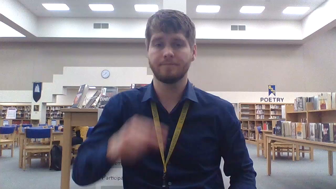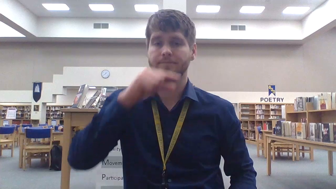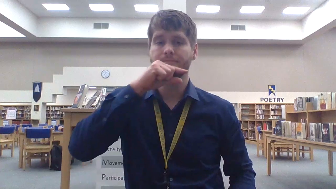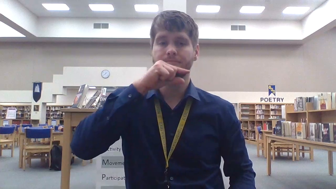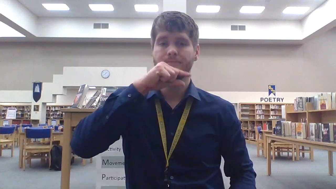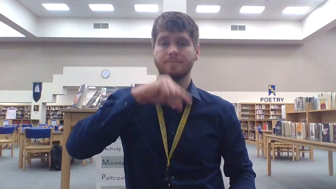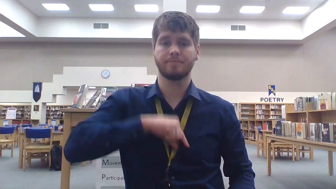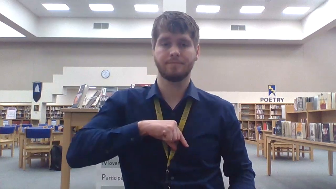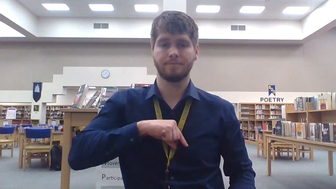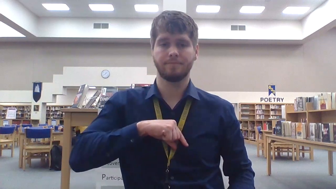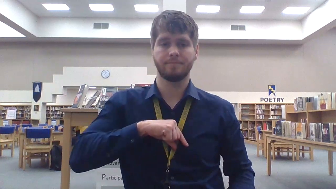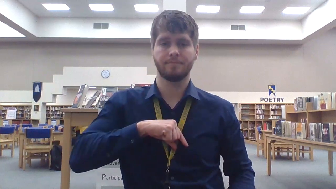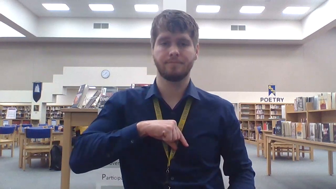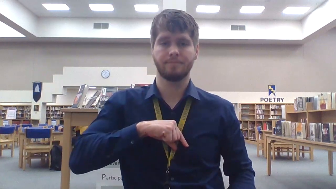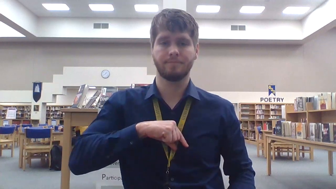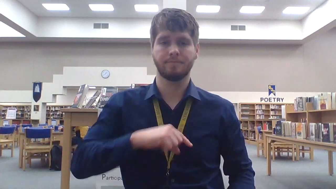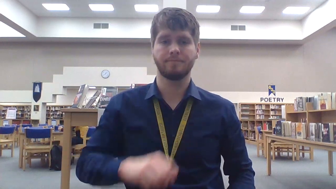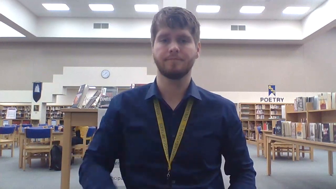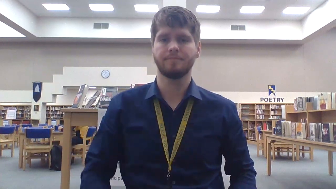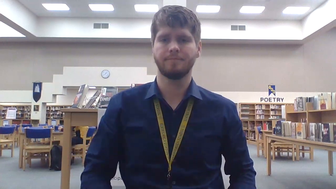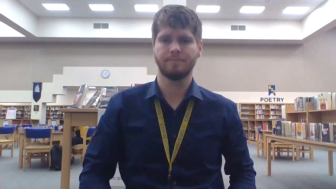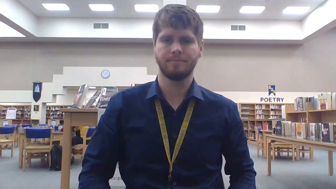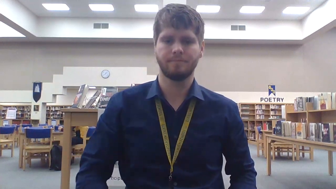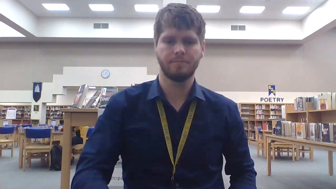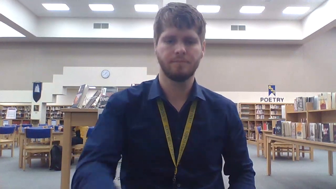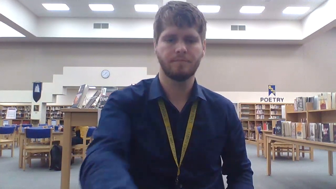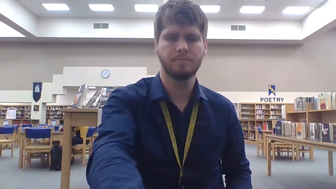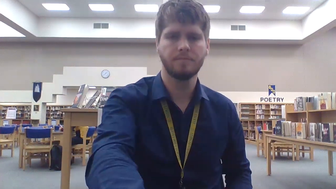Thanksgiving